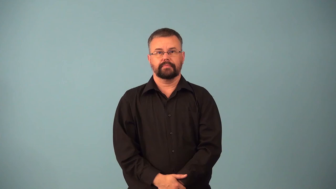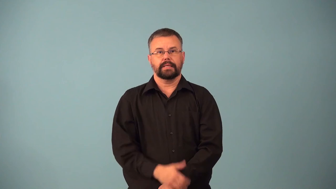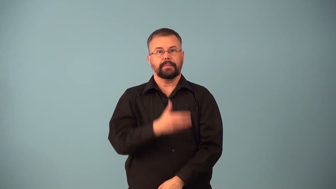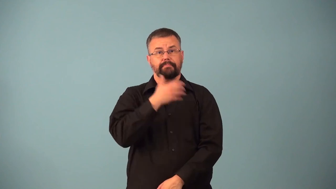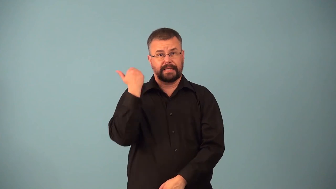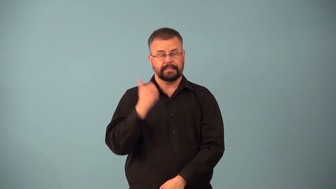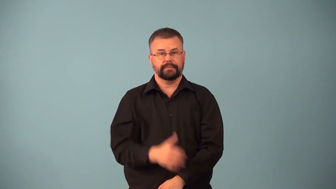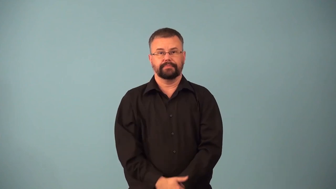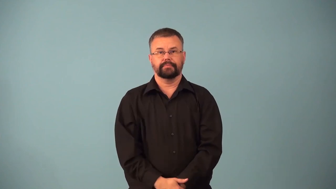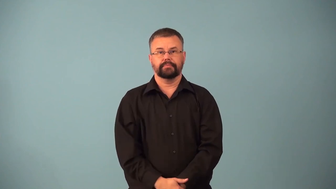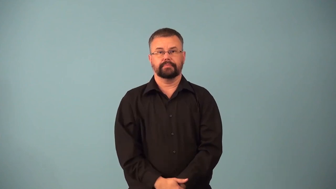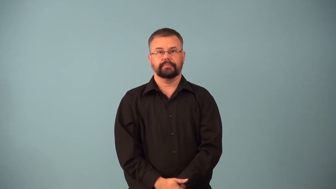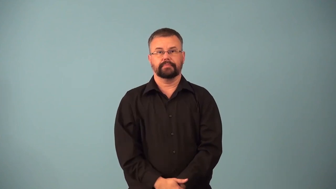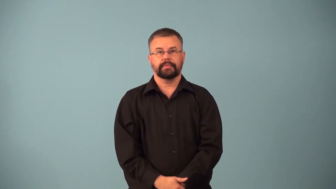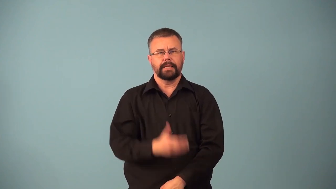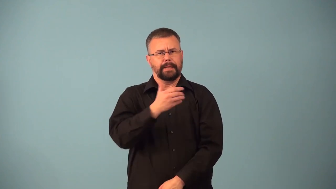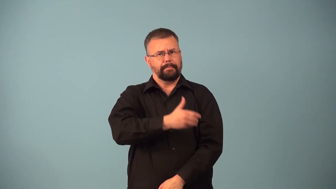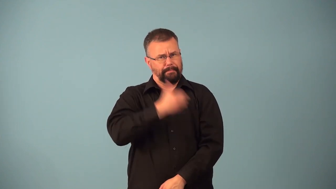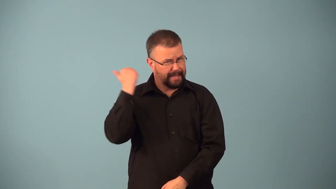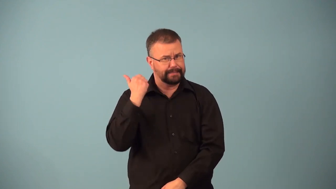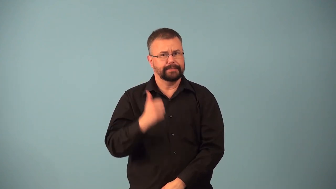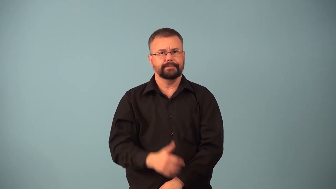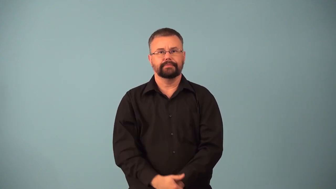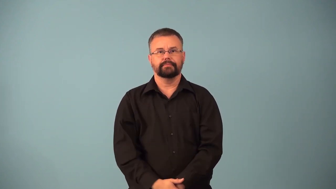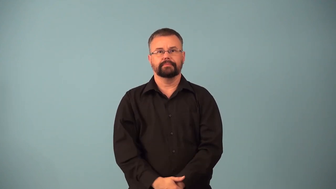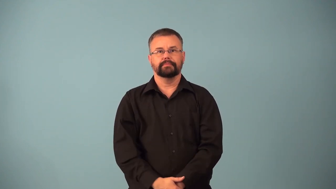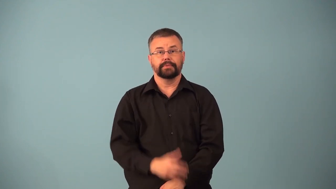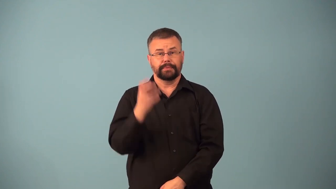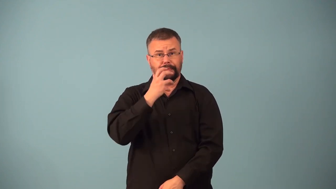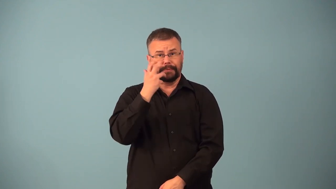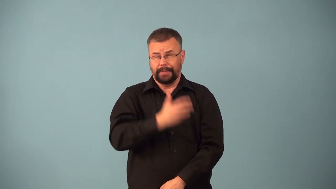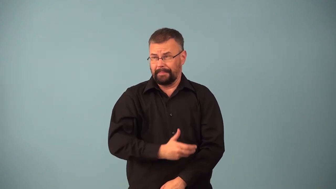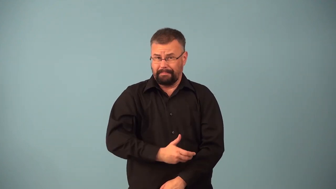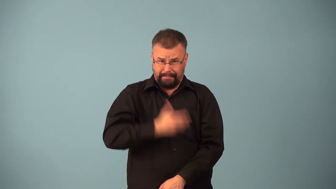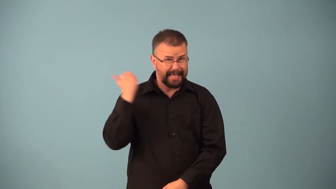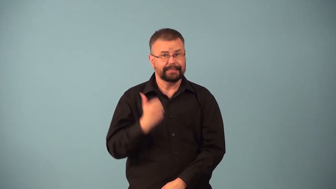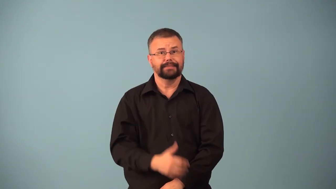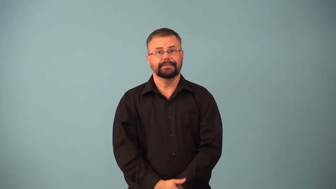choice, choicer, choicest